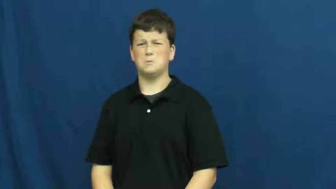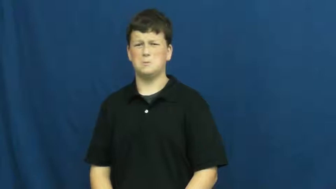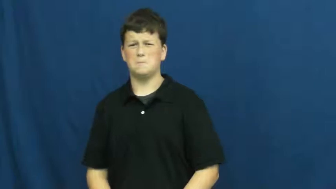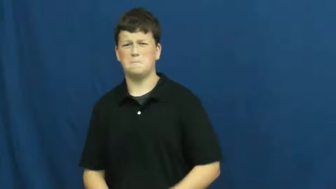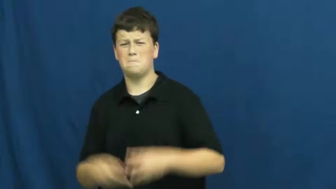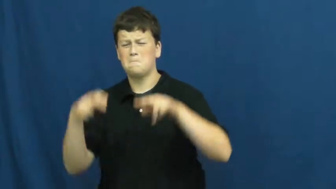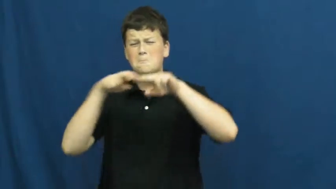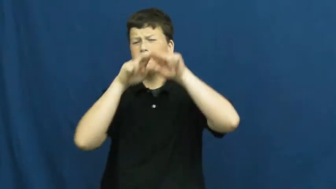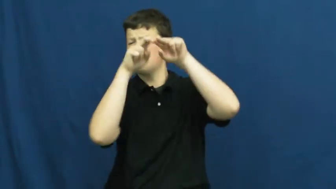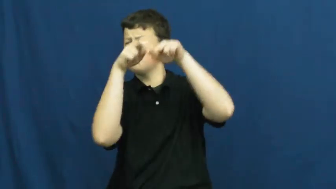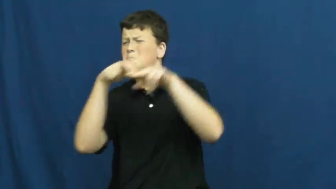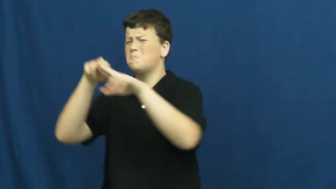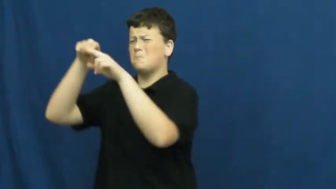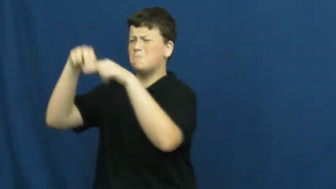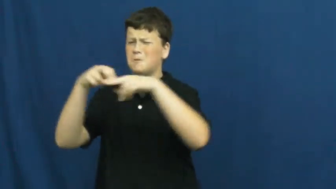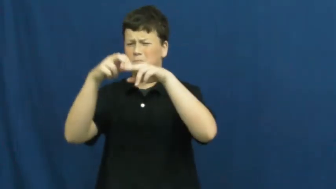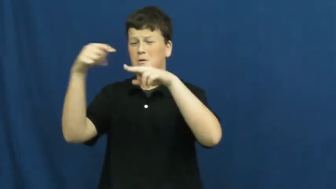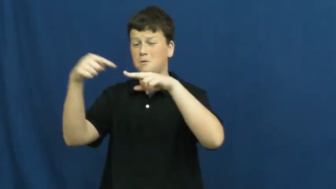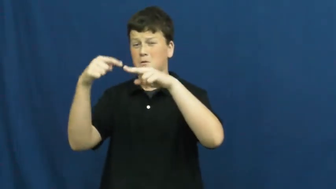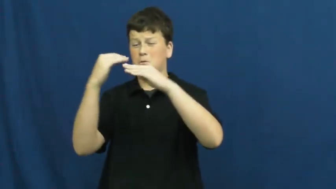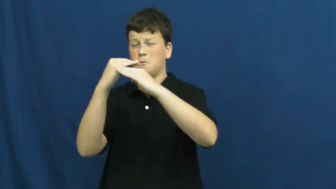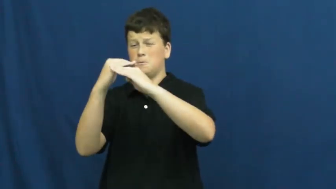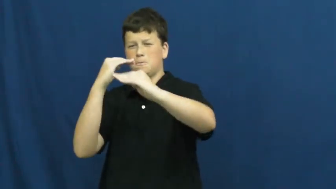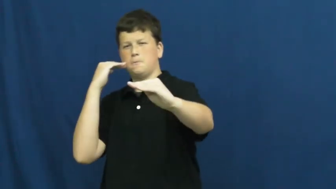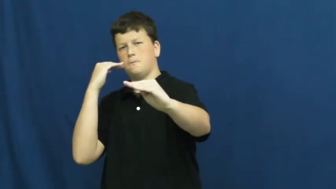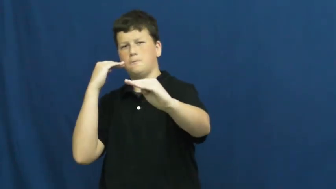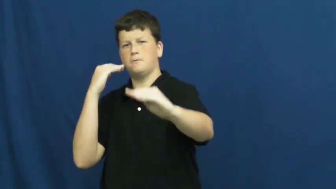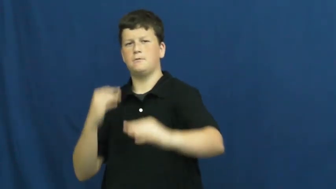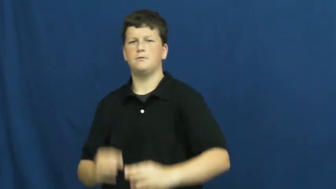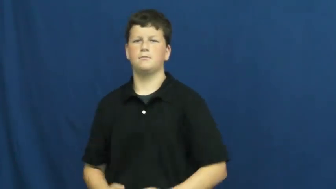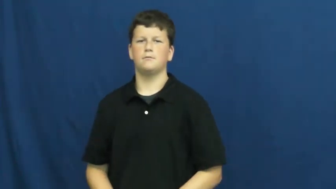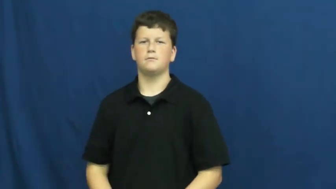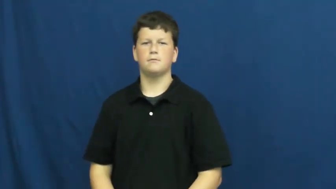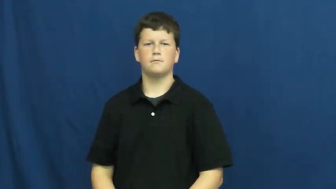surfboard